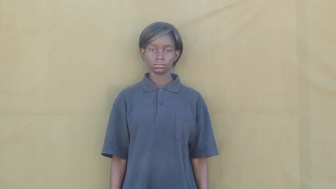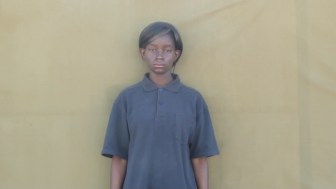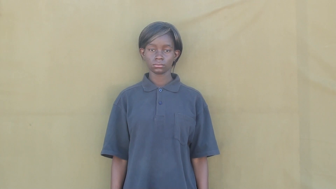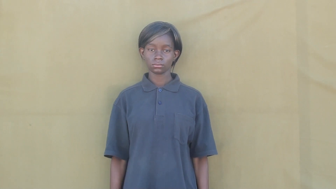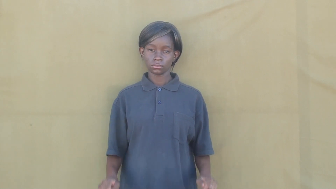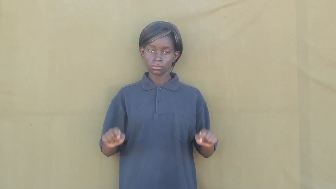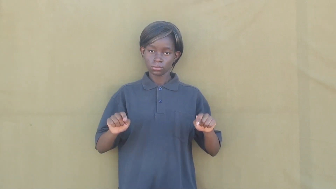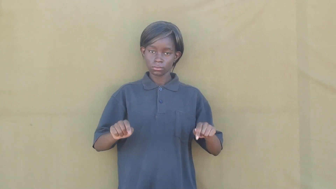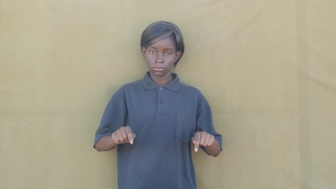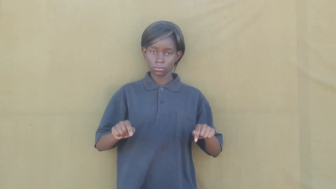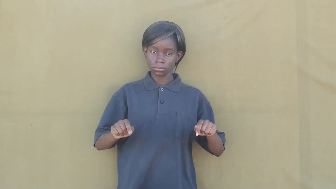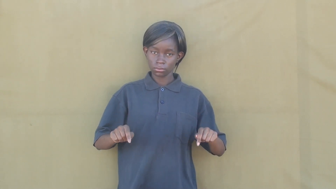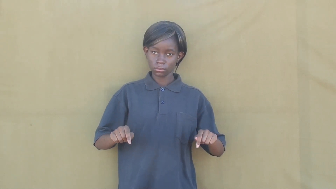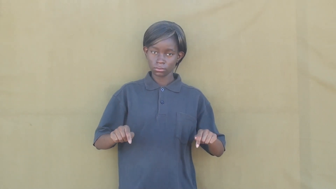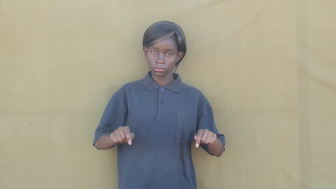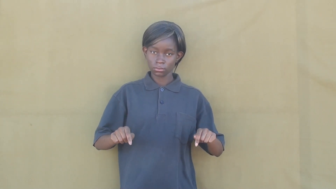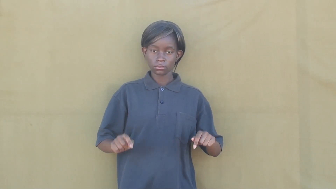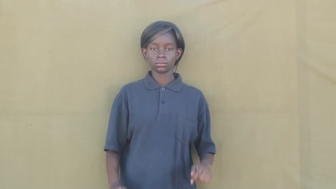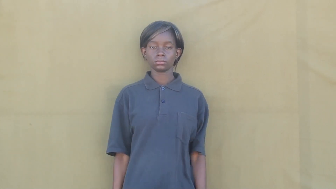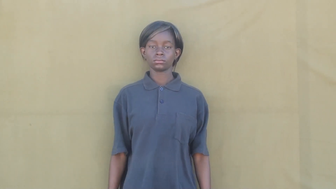moment